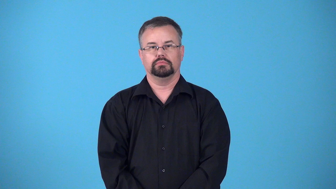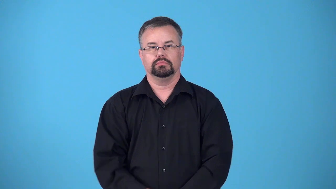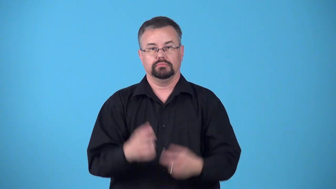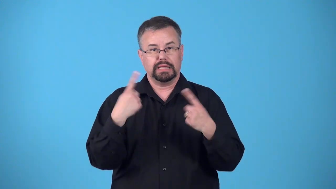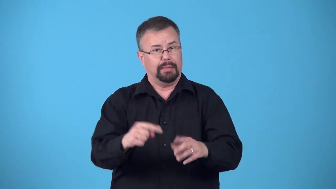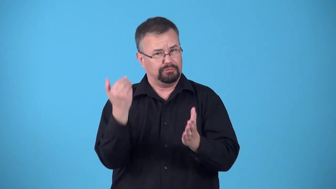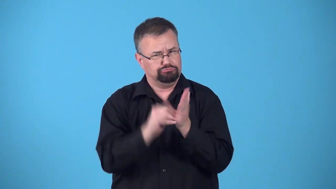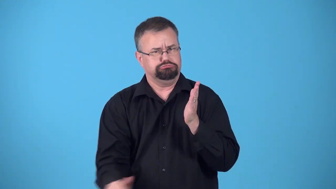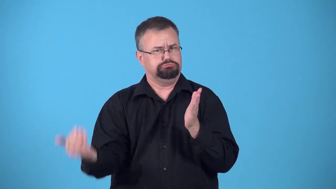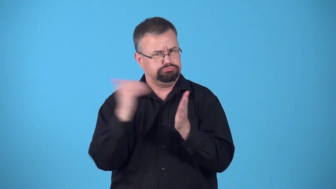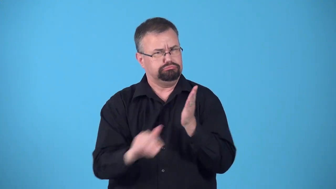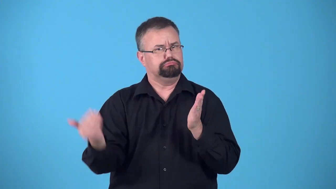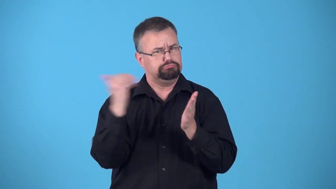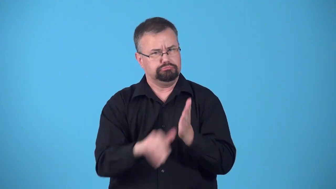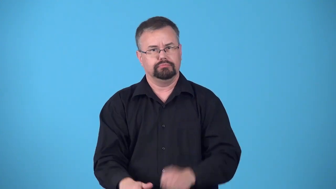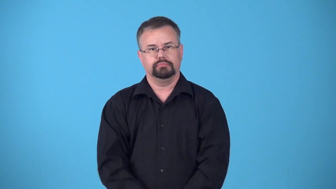over and over